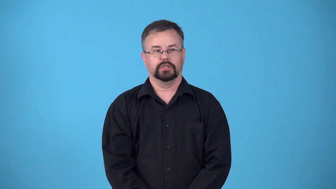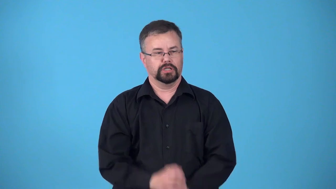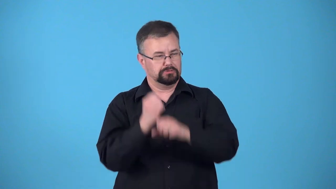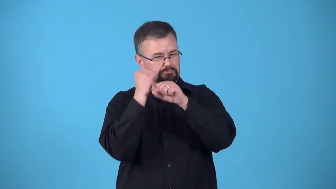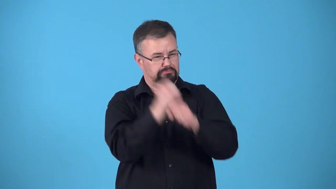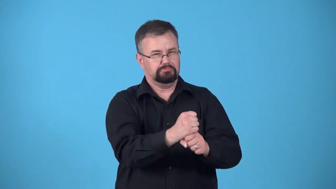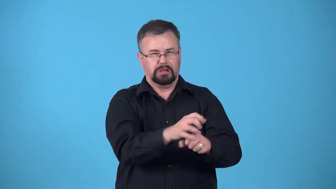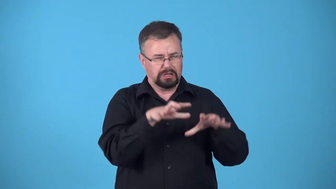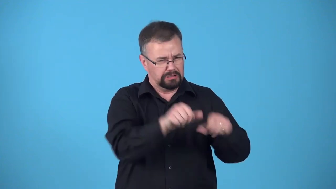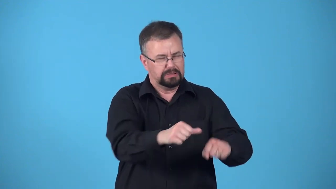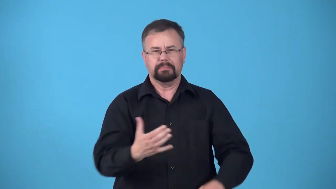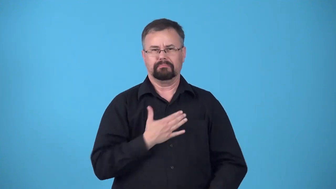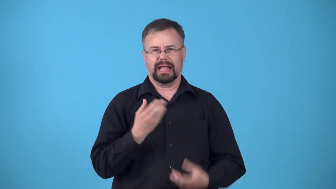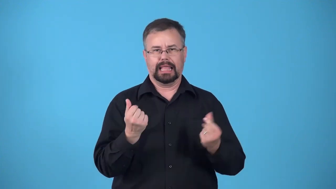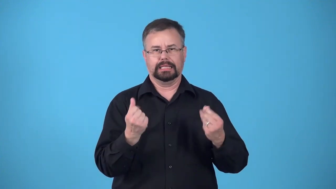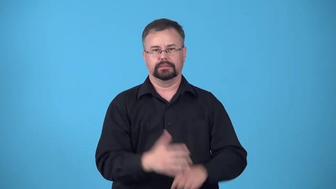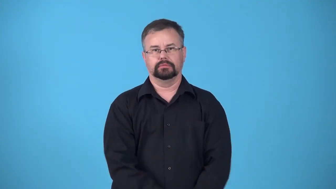claim